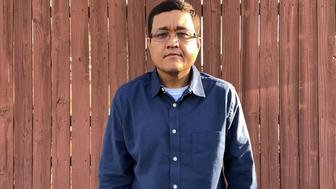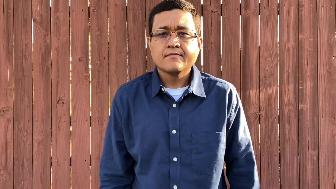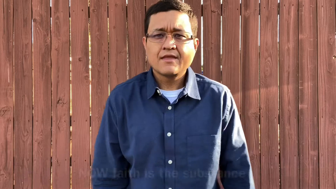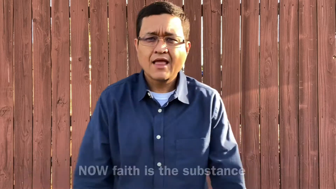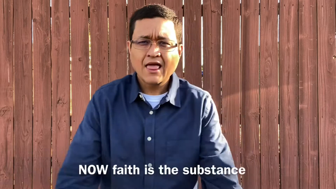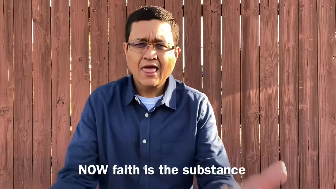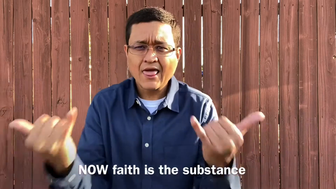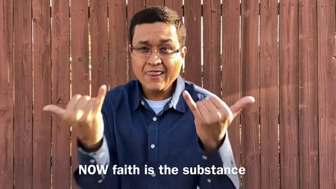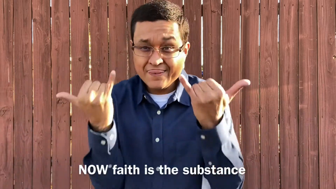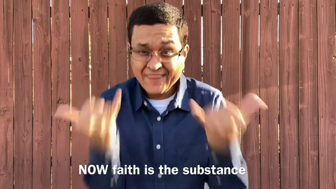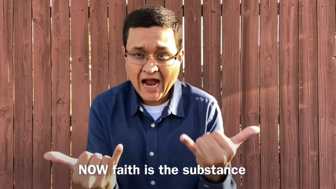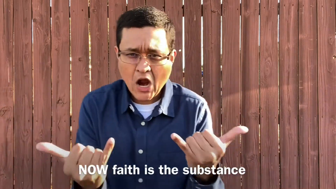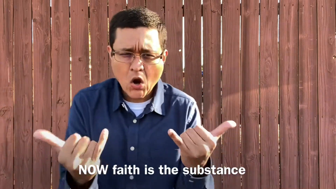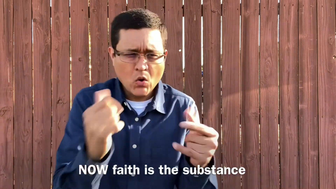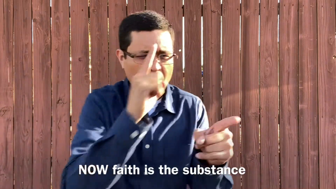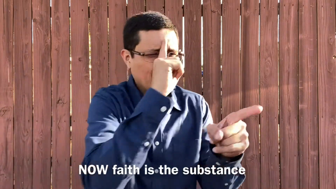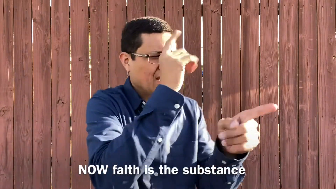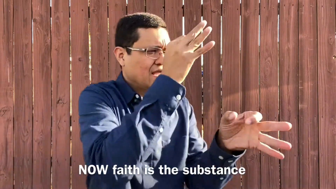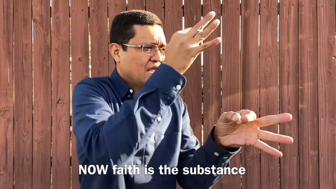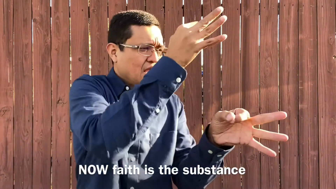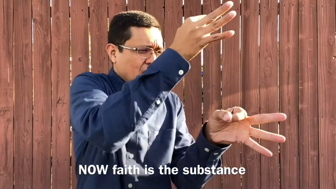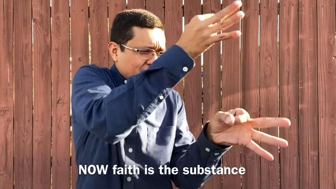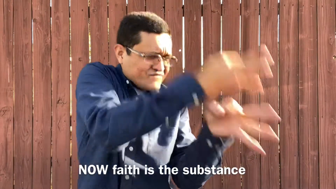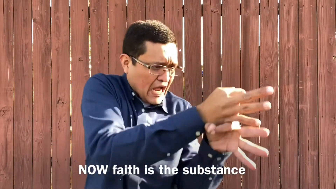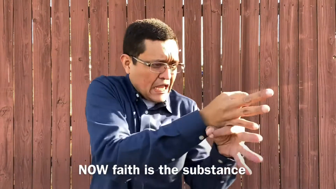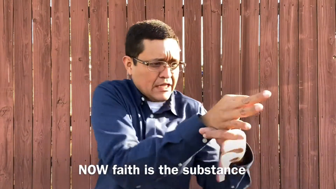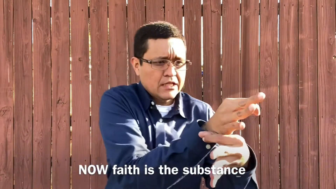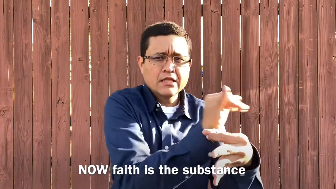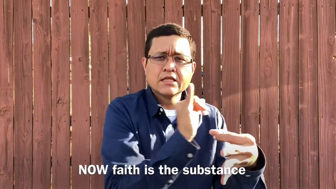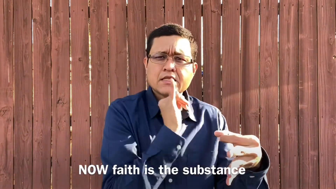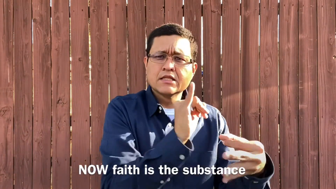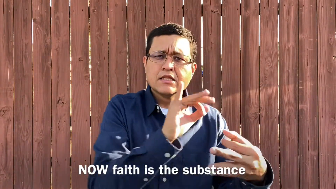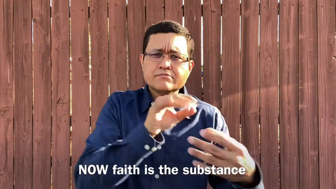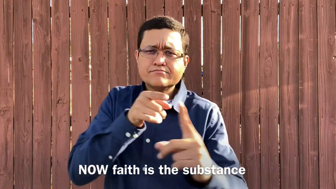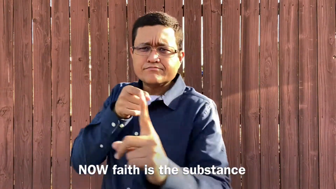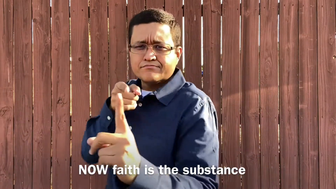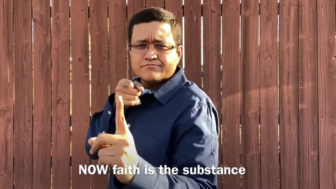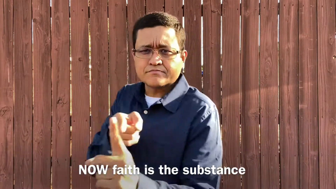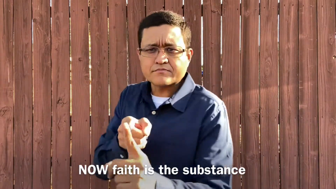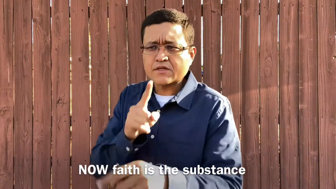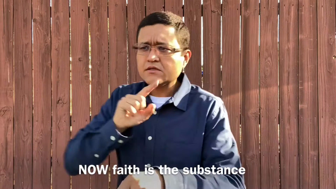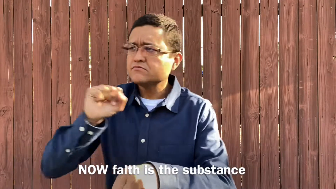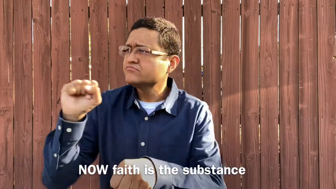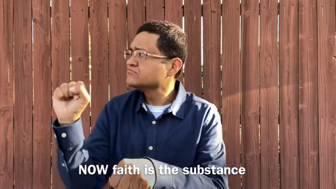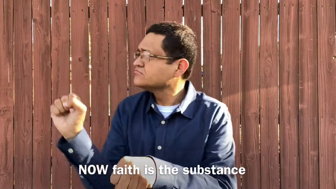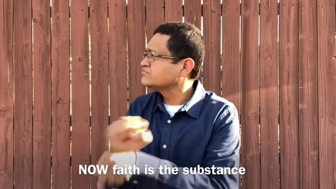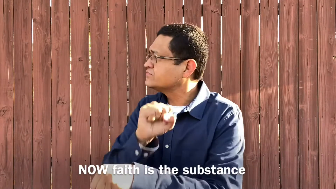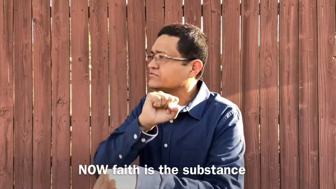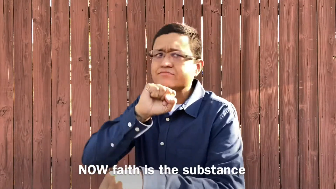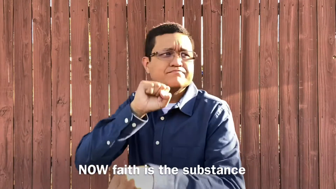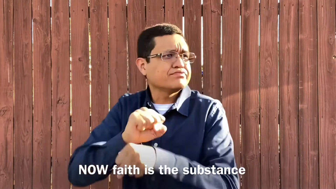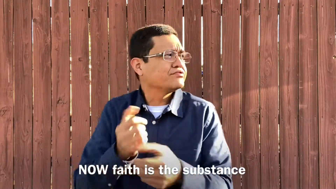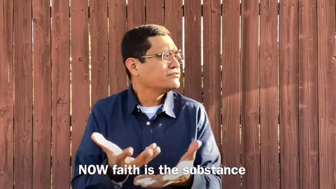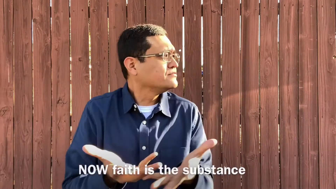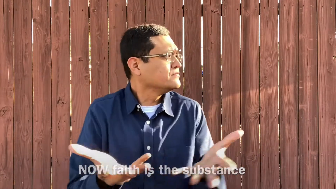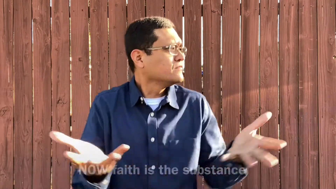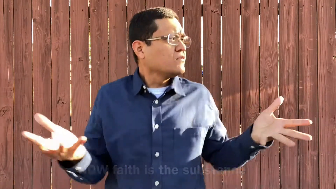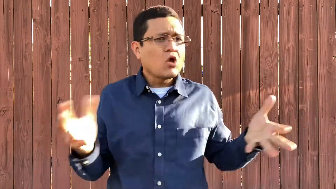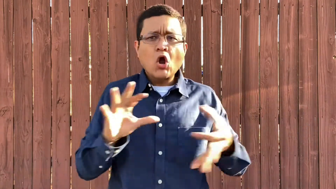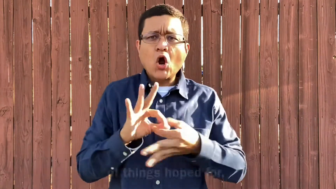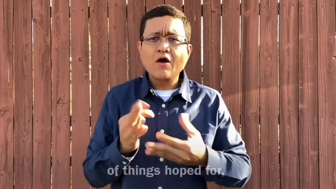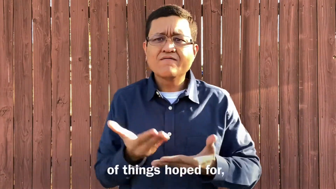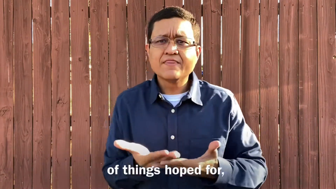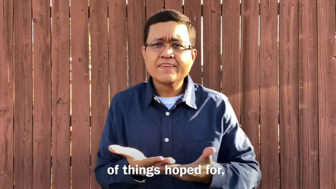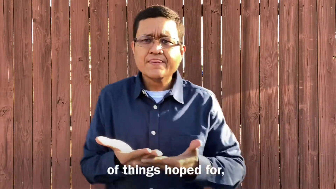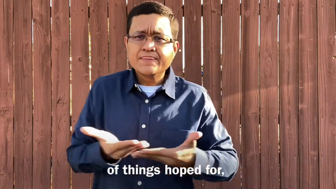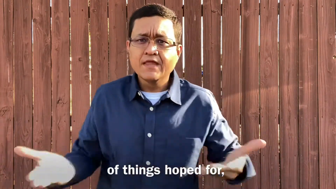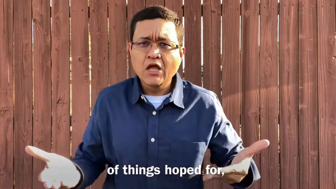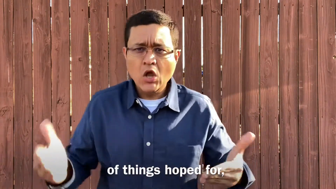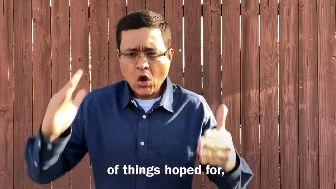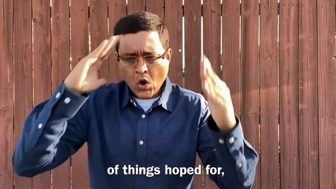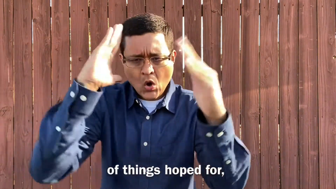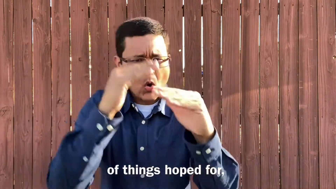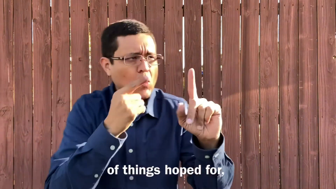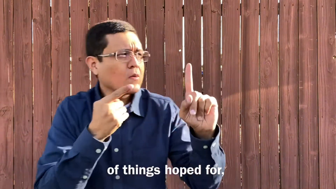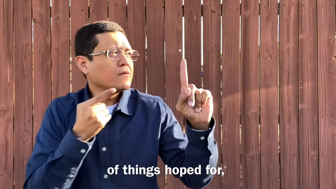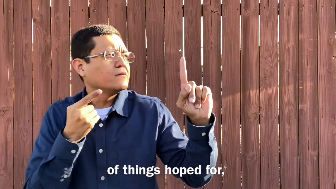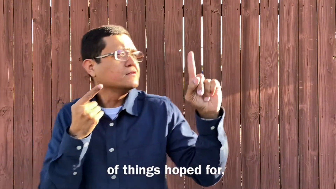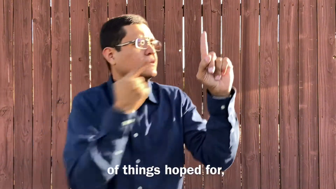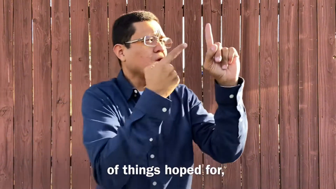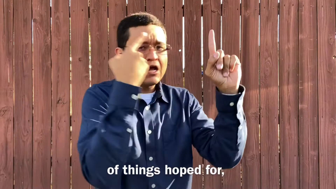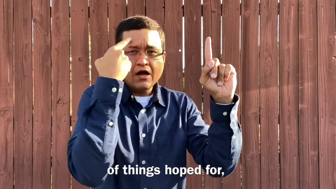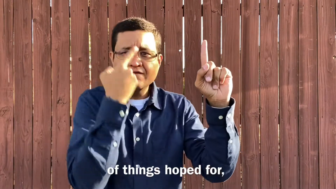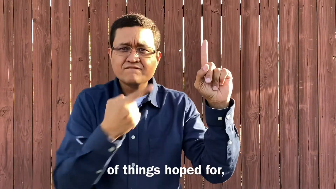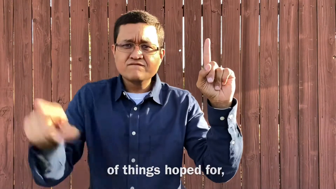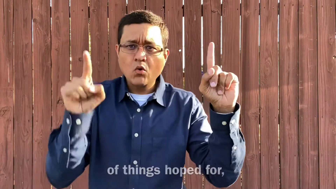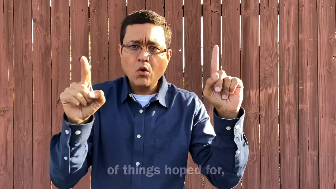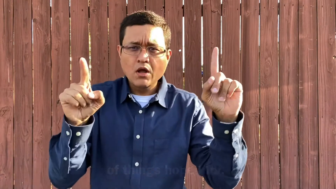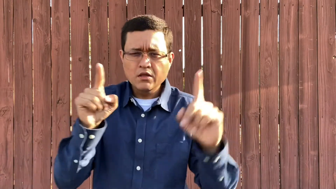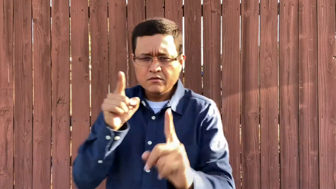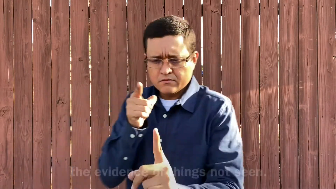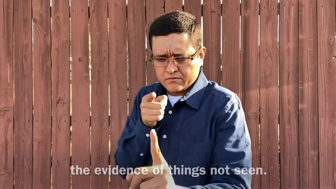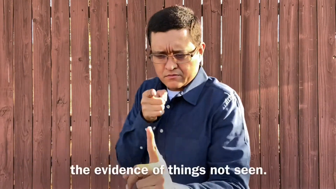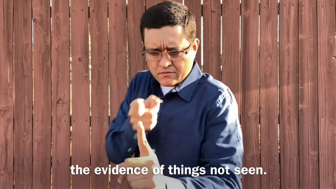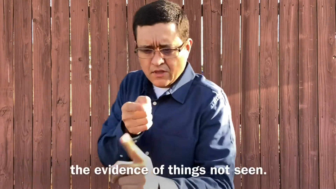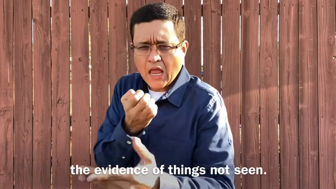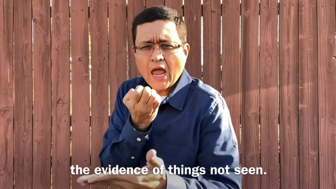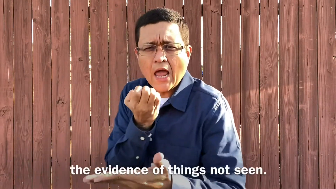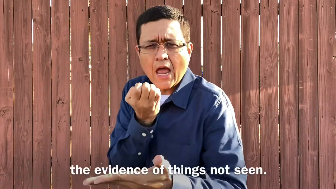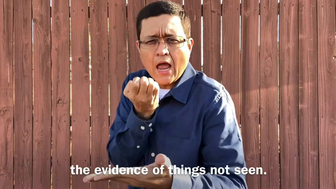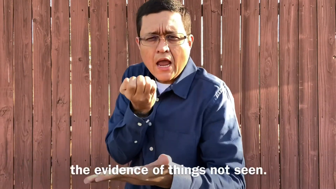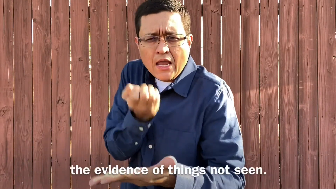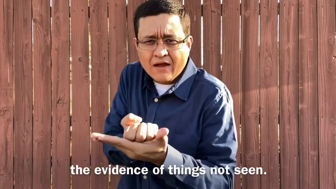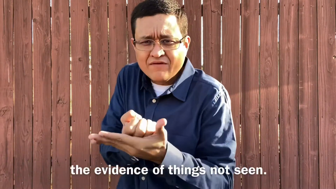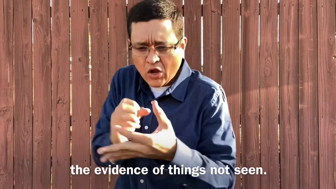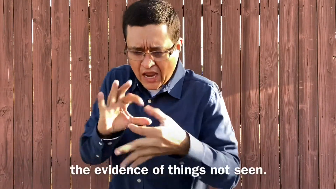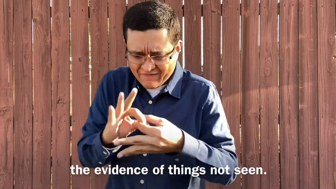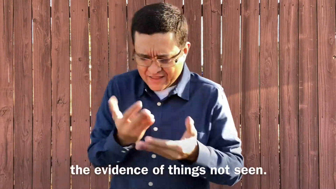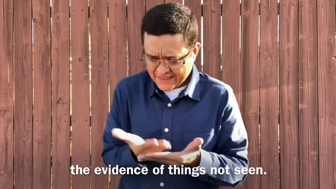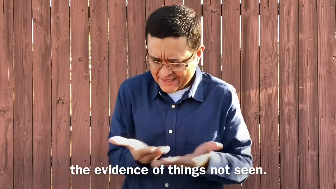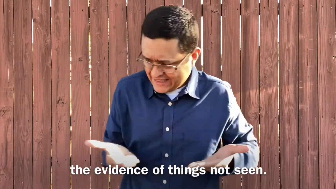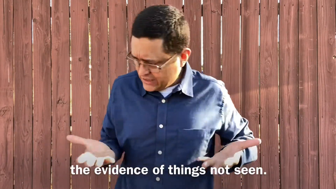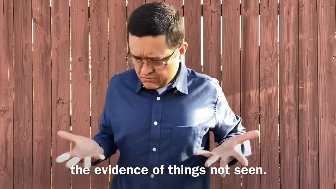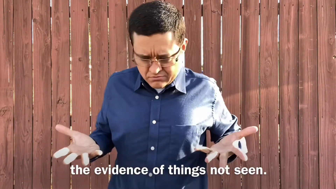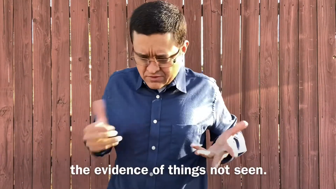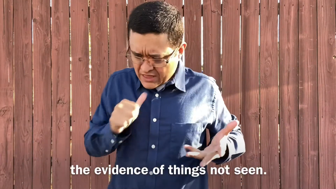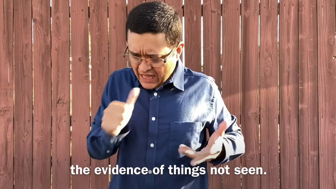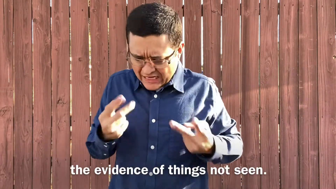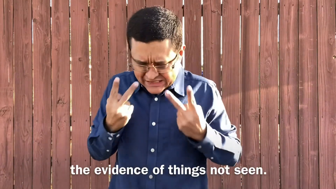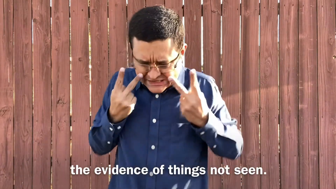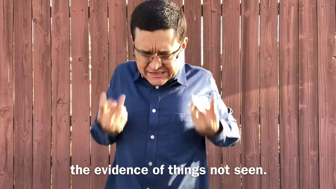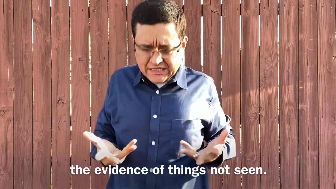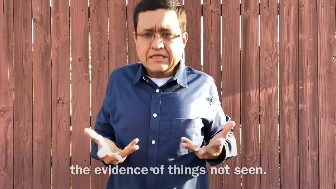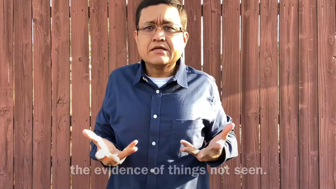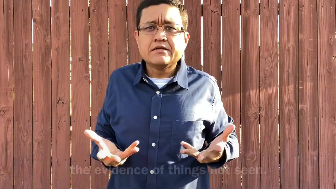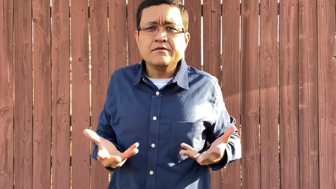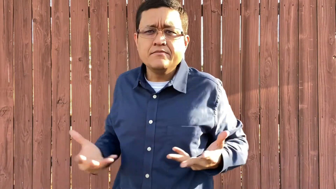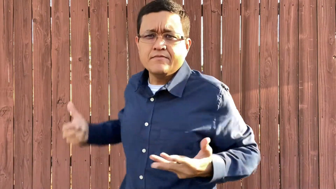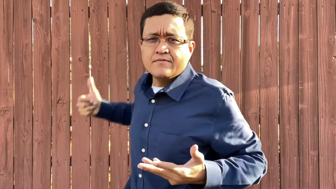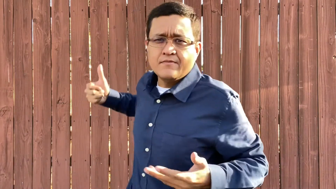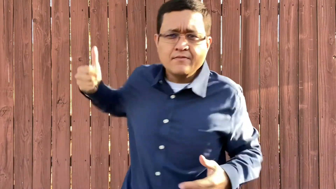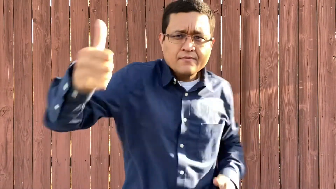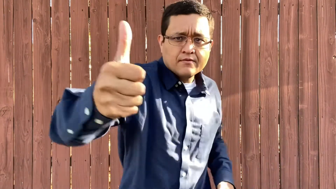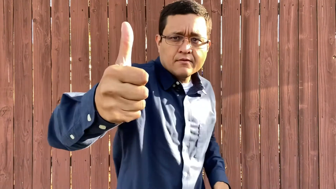Hebrews 11:1